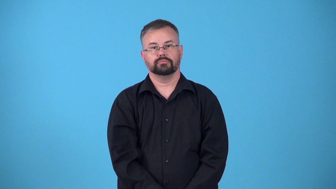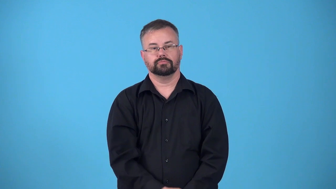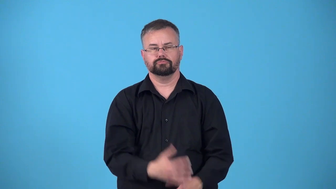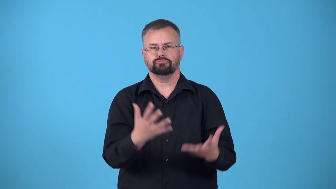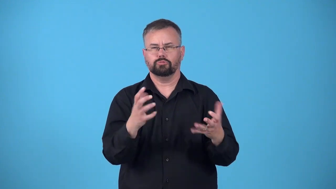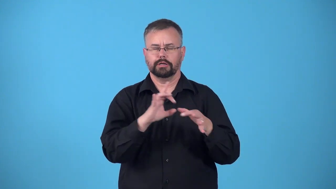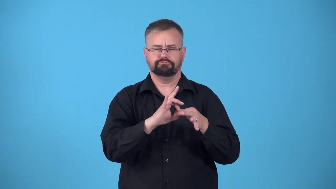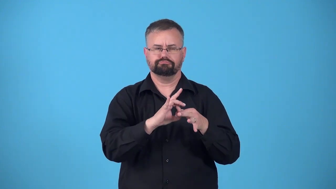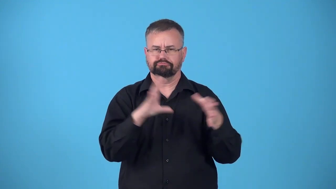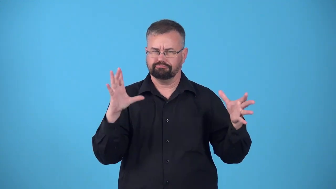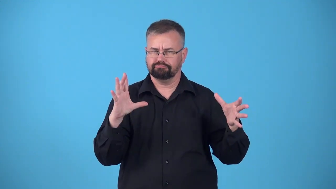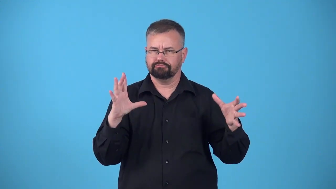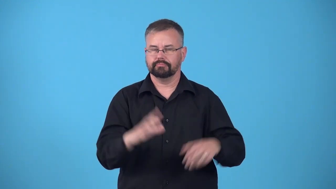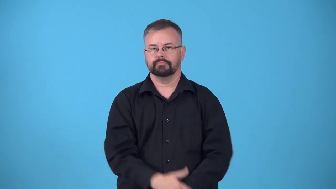want out of relationship